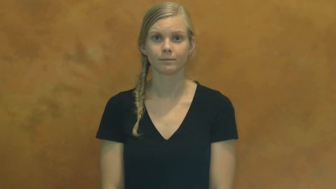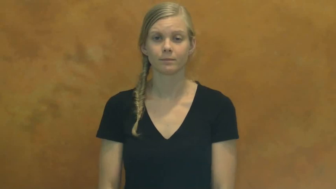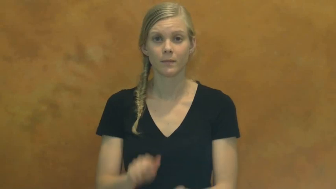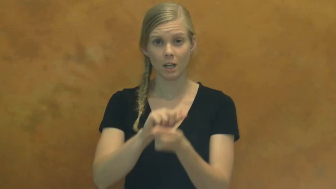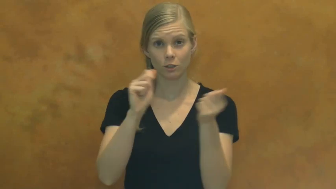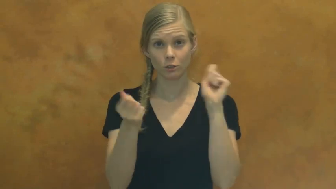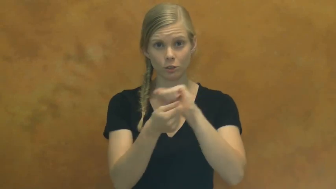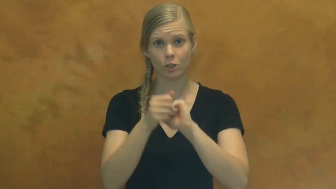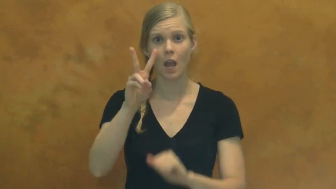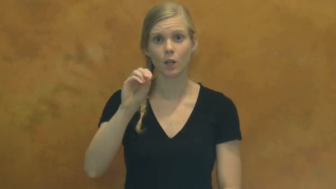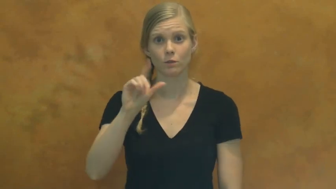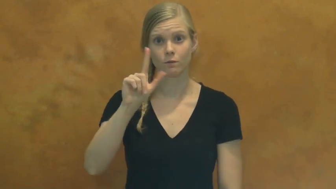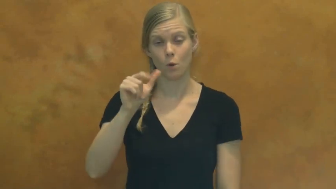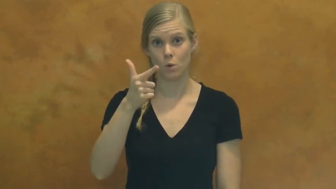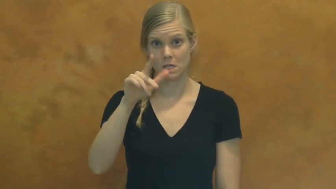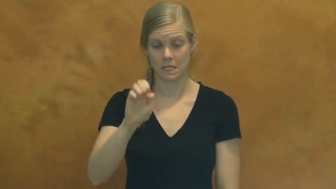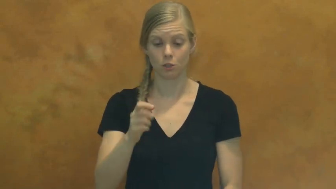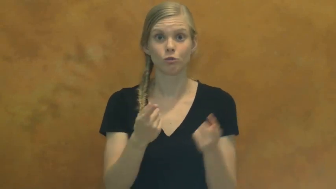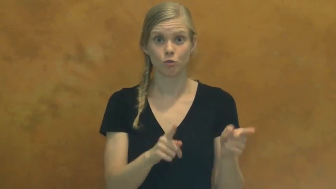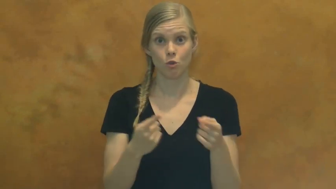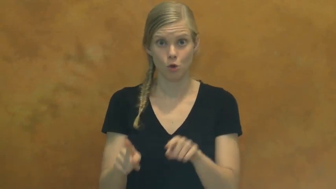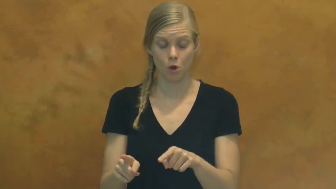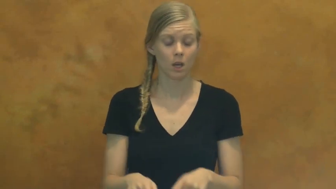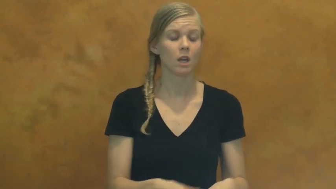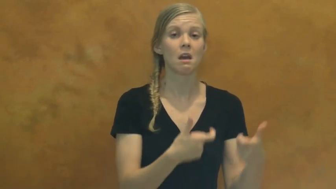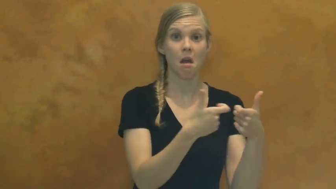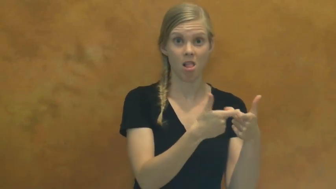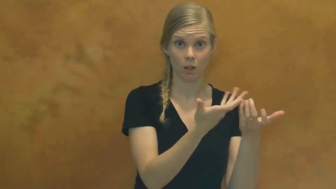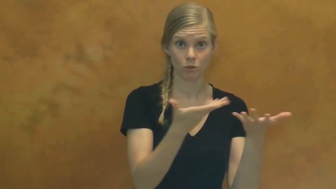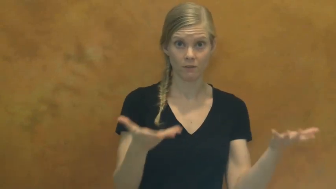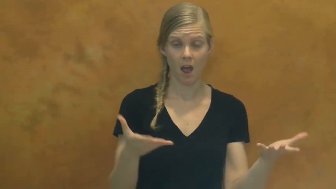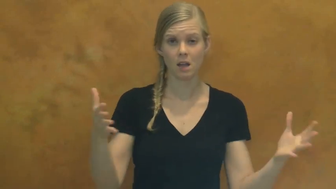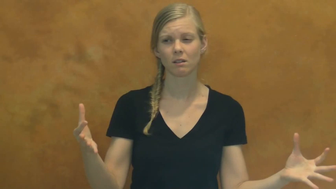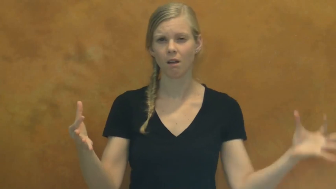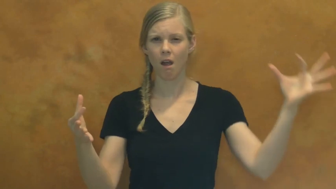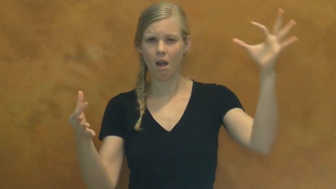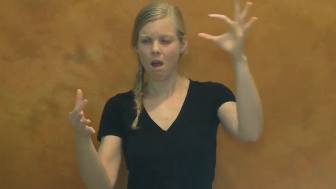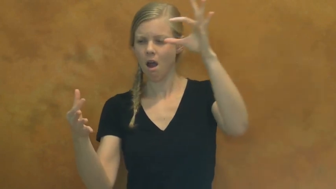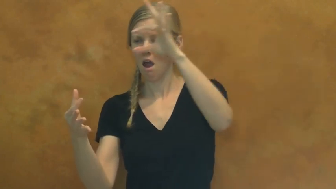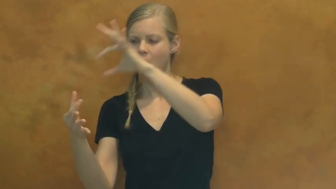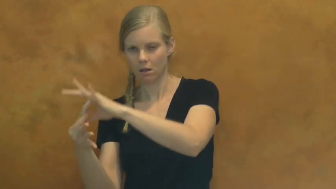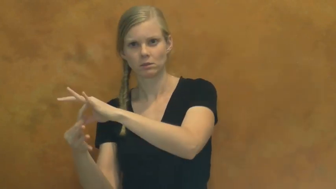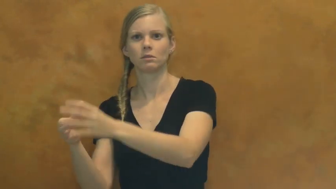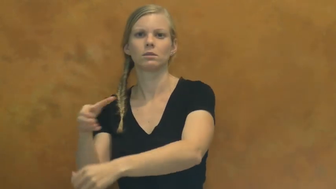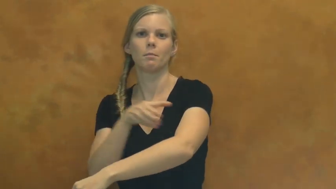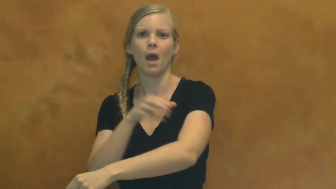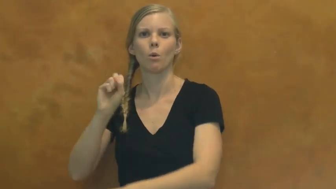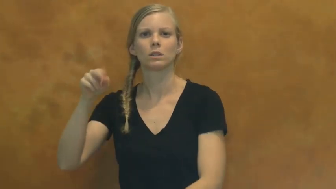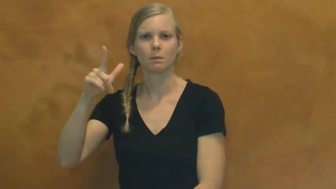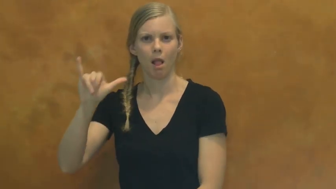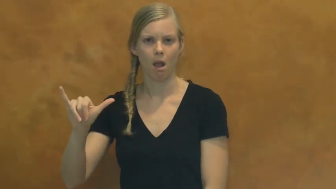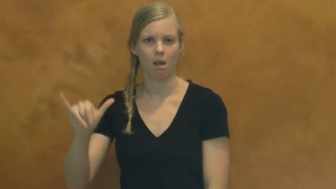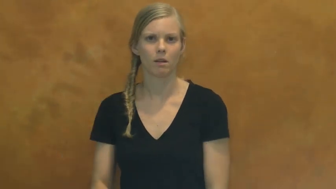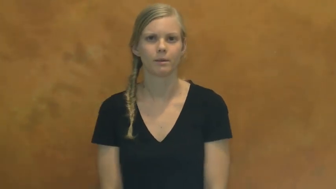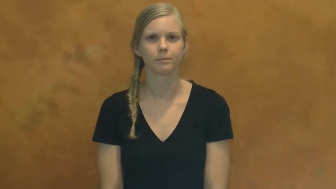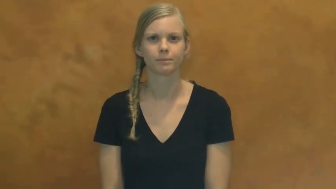regulation-electricity